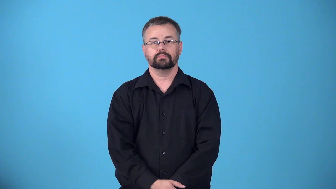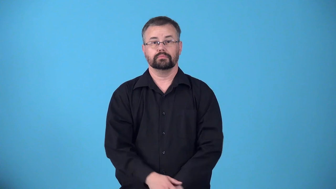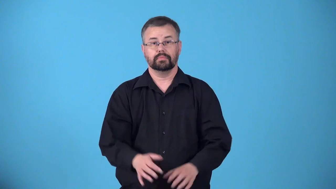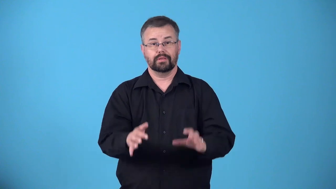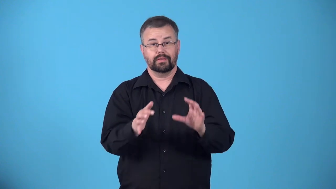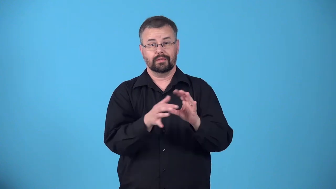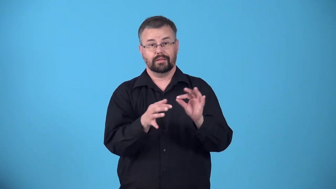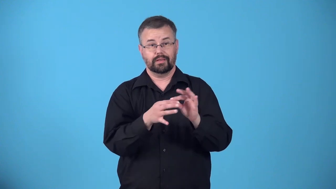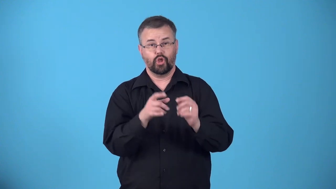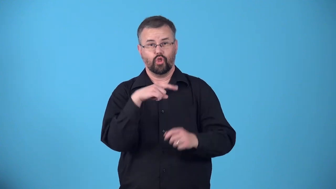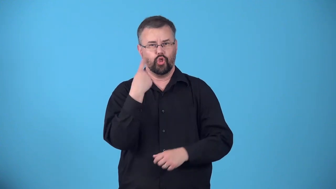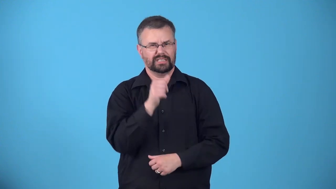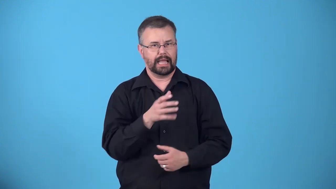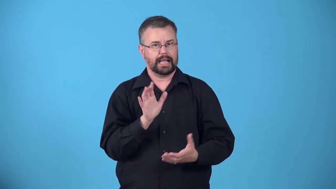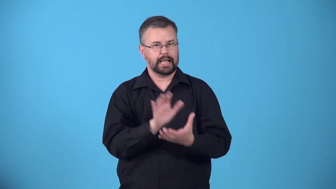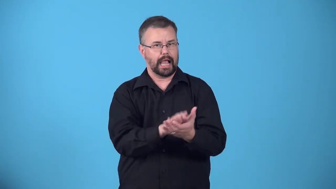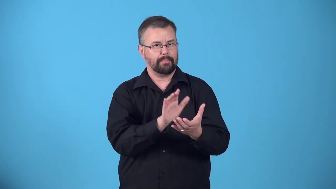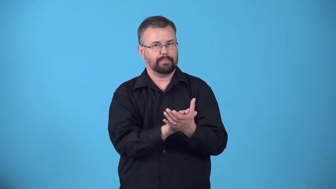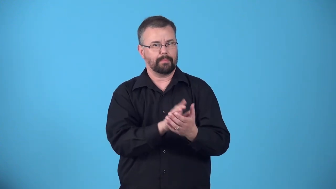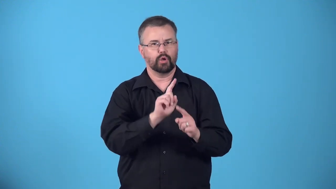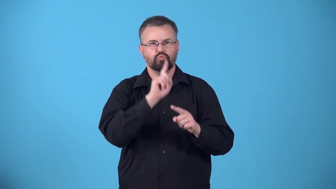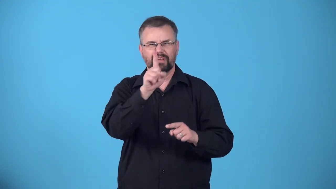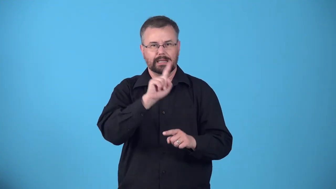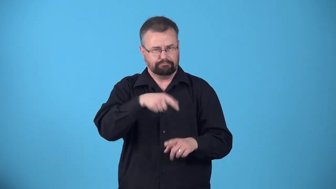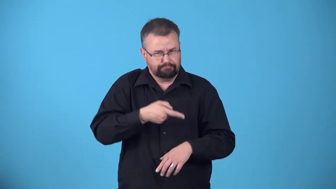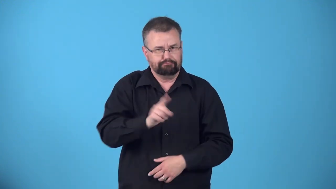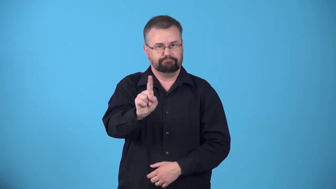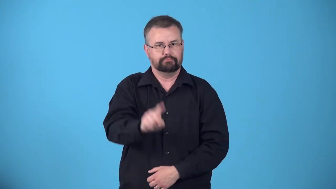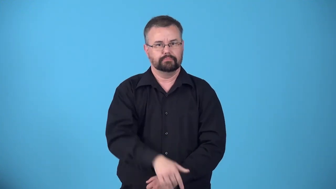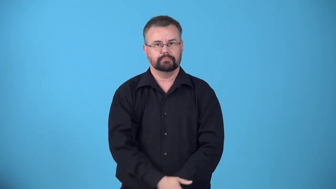back handed comment, backhanded compliment